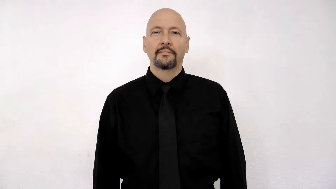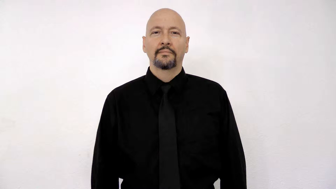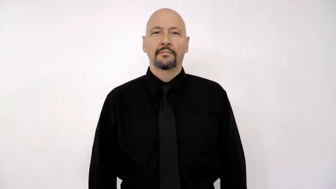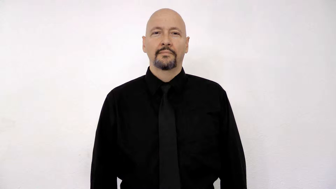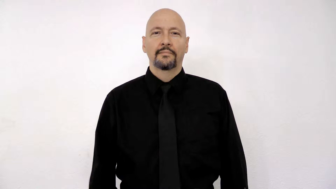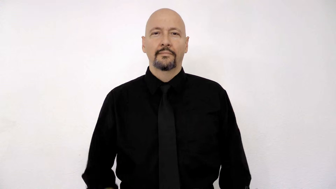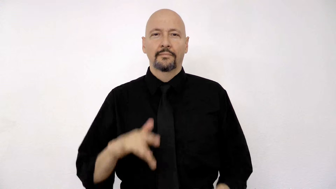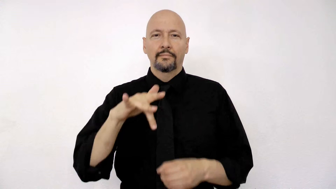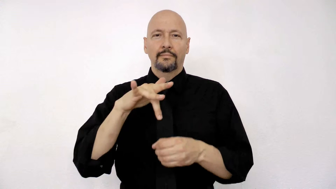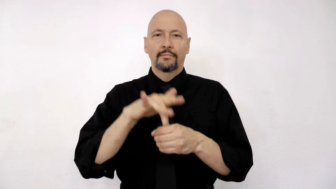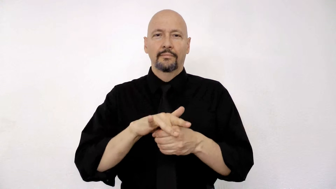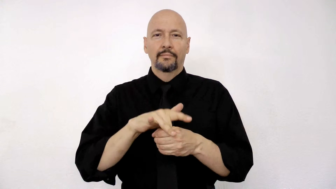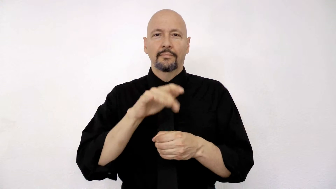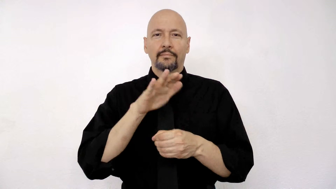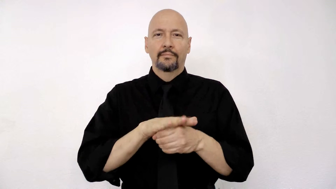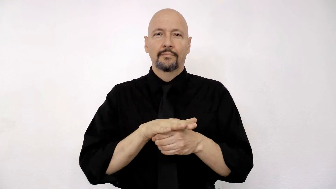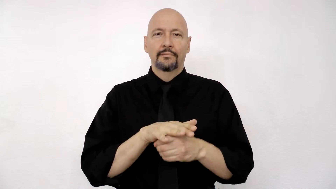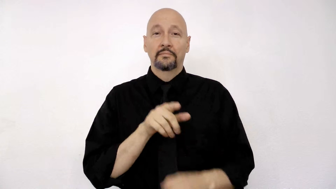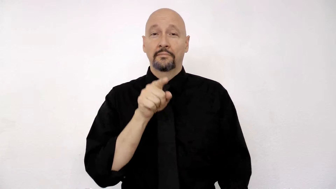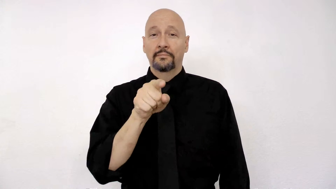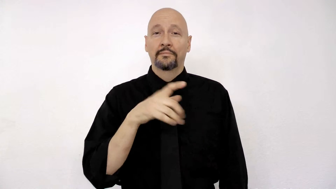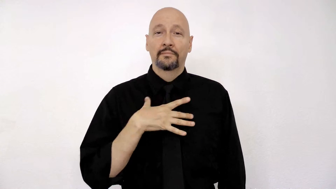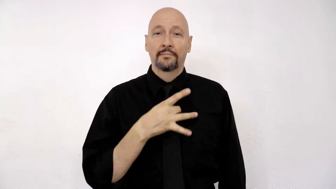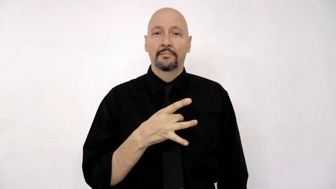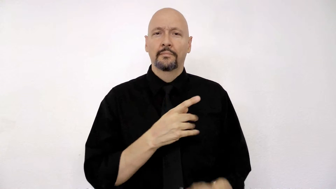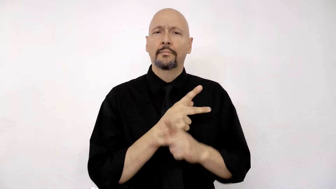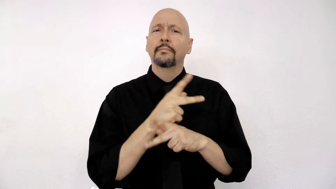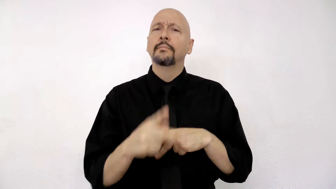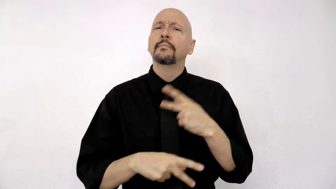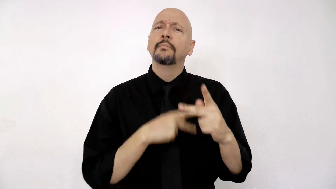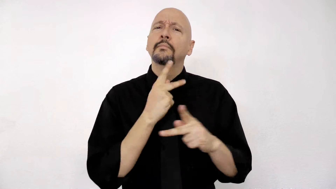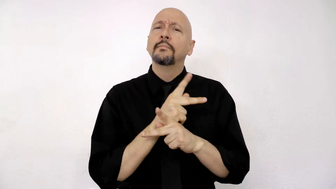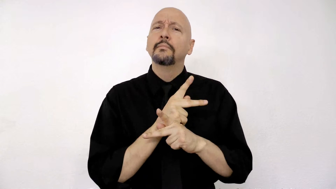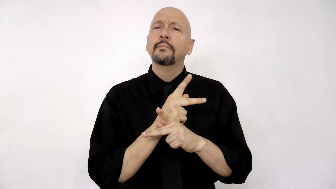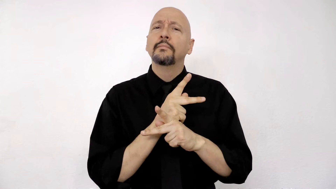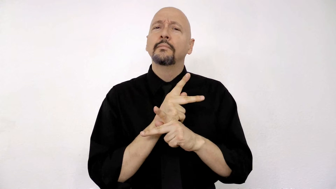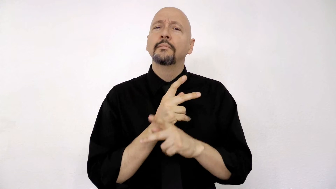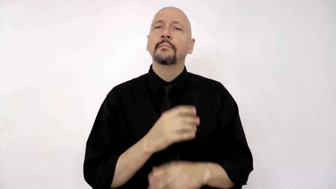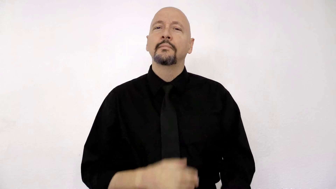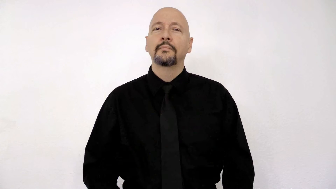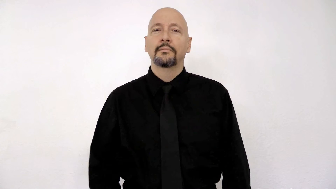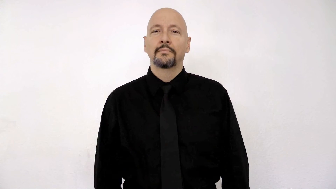POP YOU LIKE WHAT-KIND?